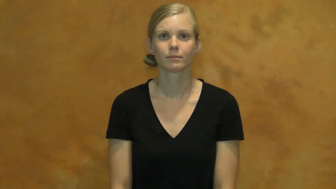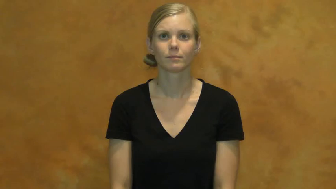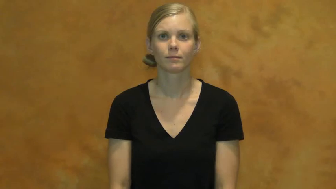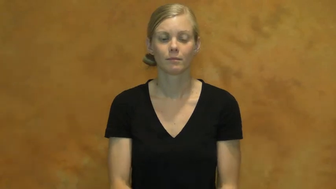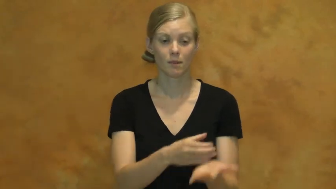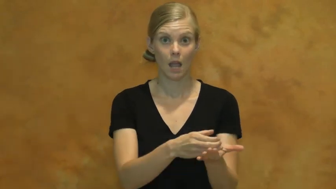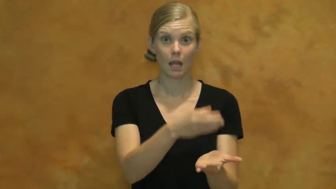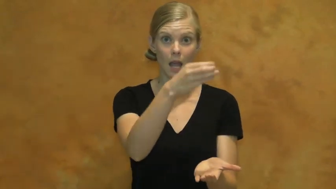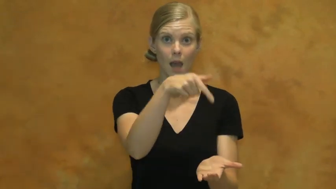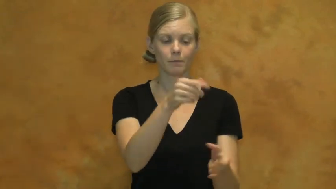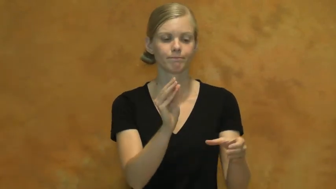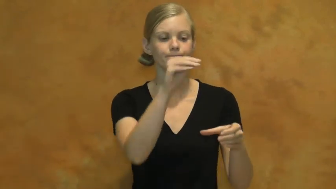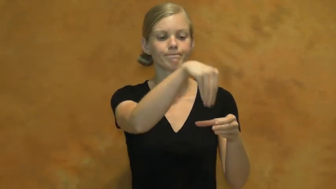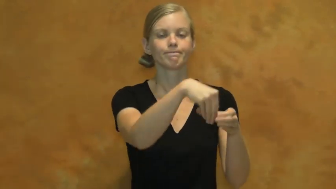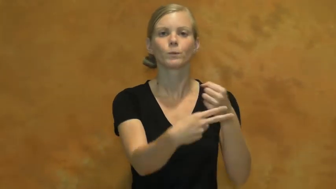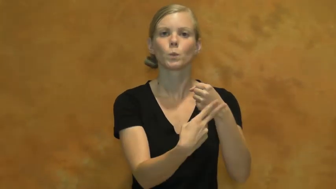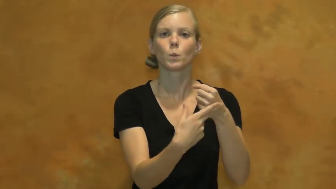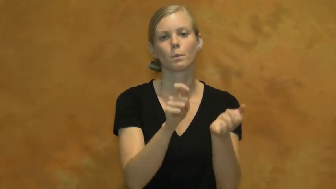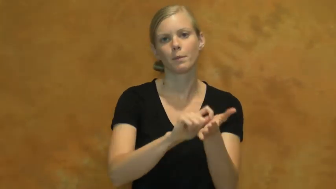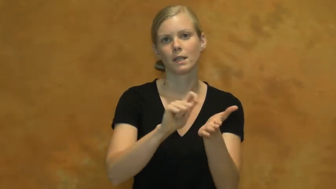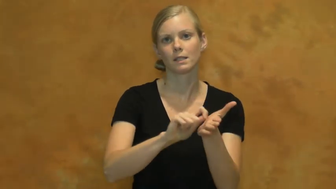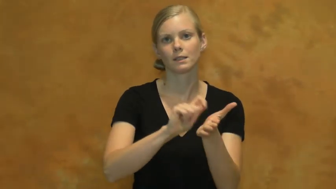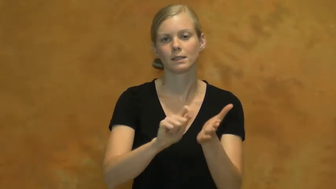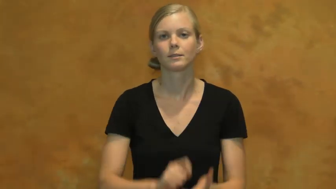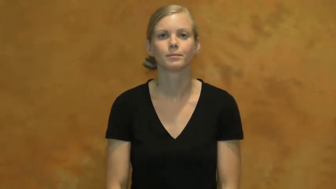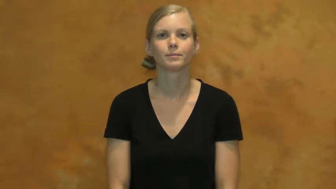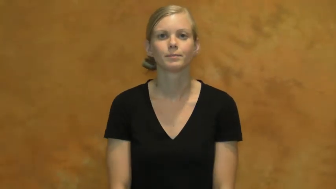pencil cup